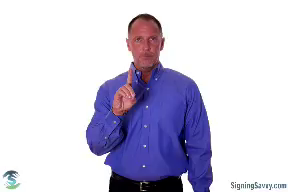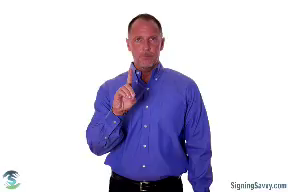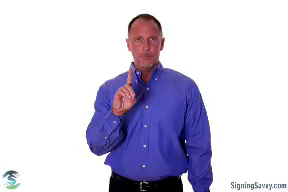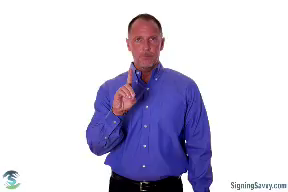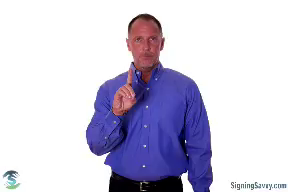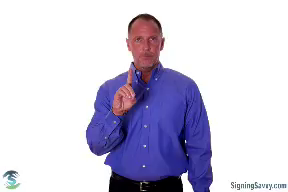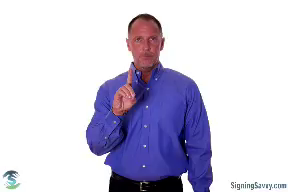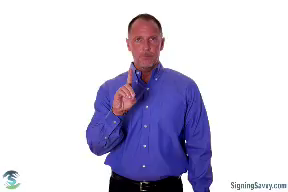Dd